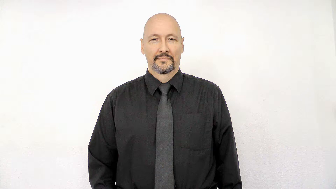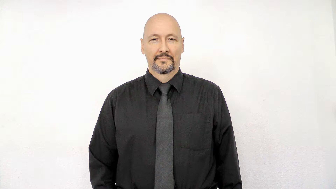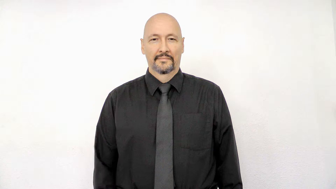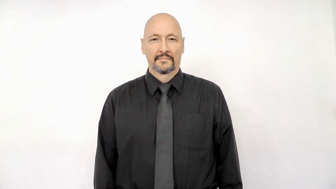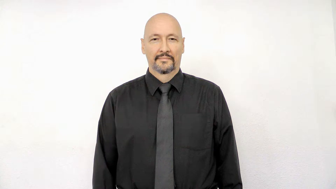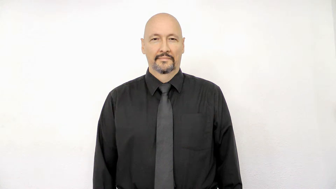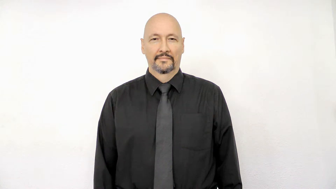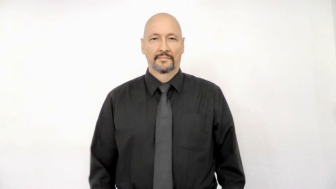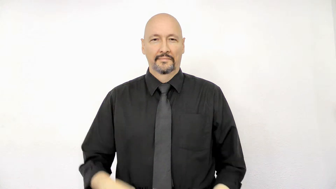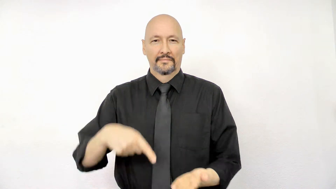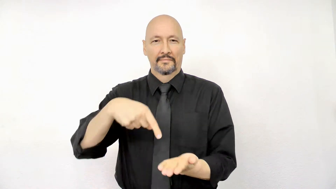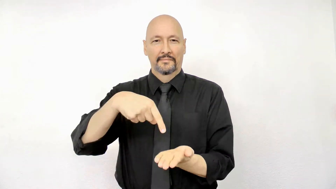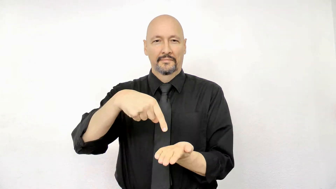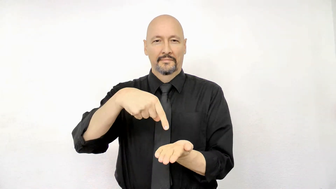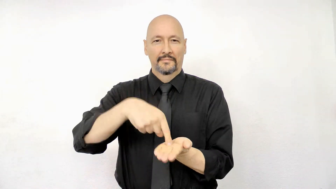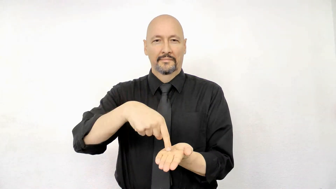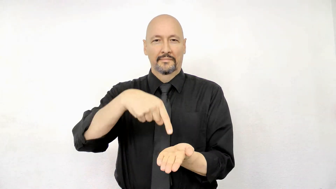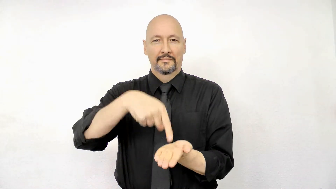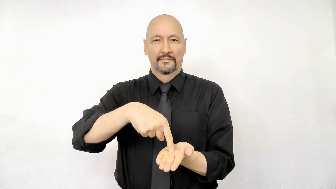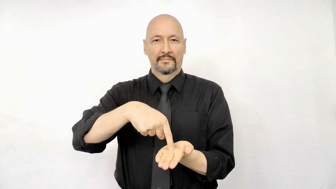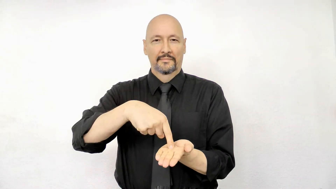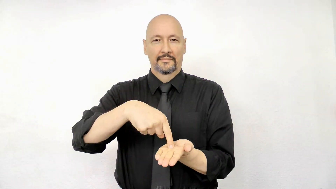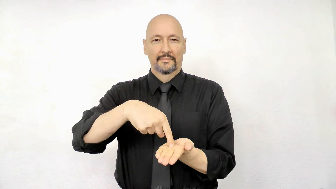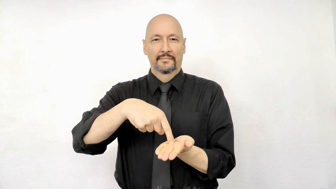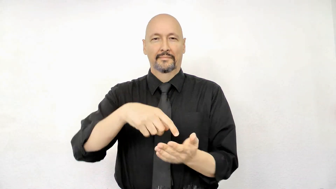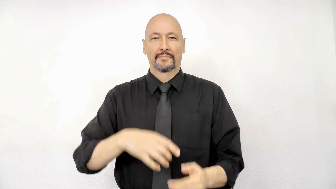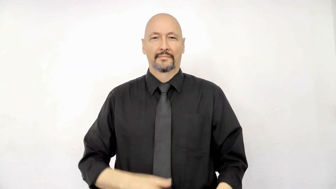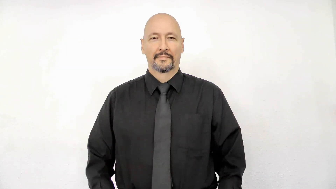OWE-[bill, due, debt]